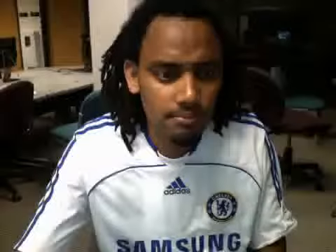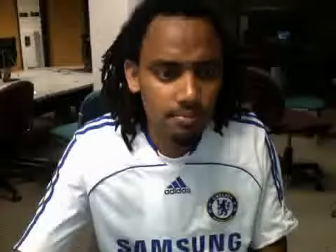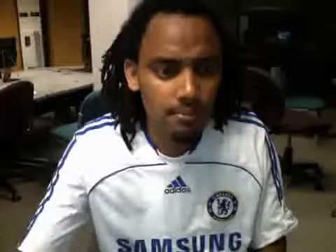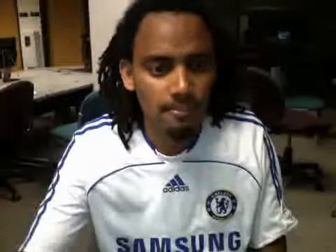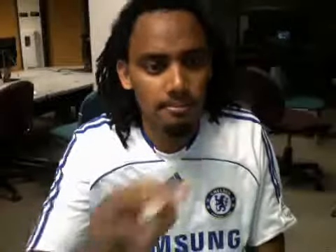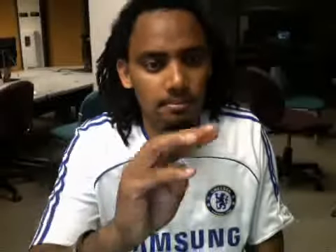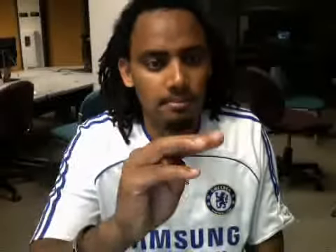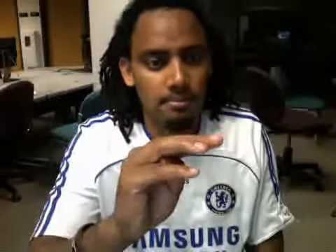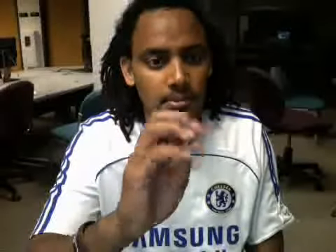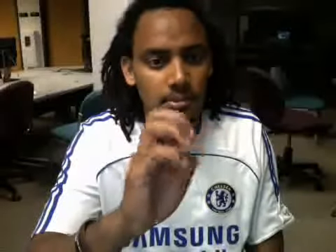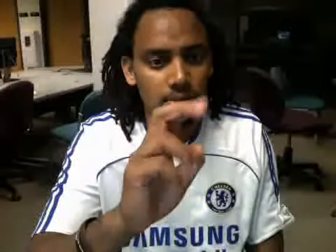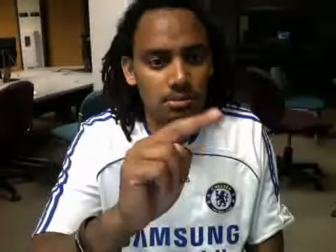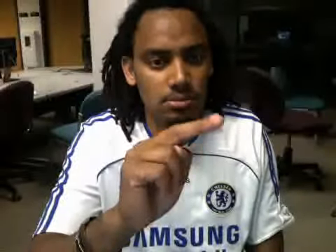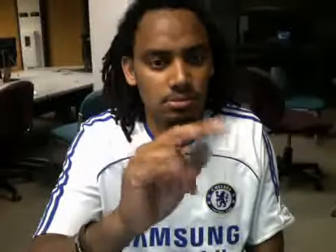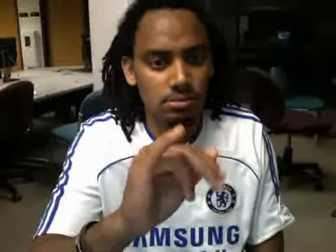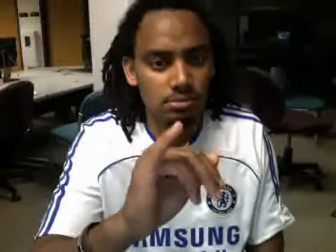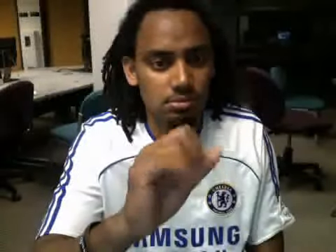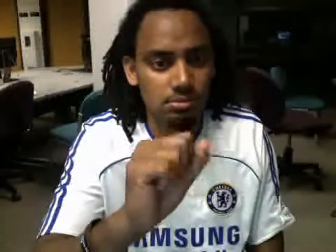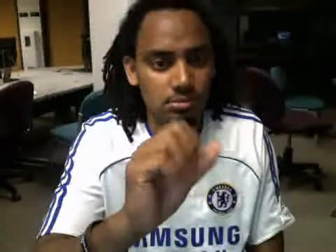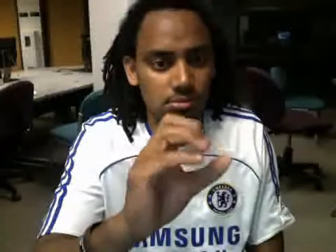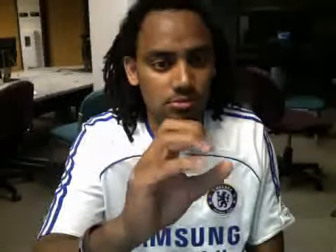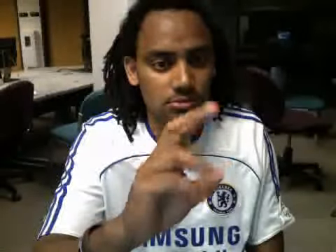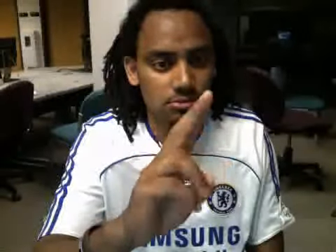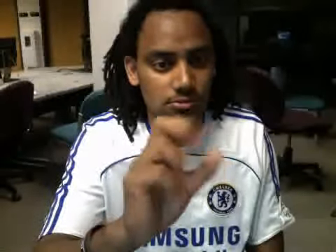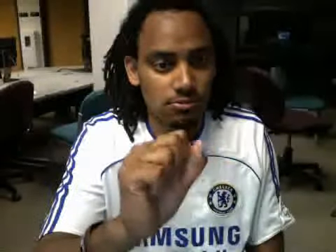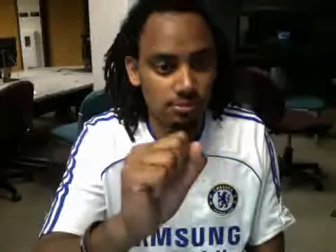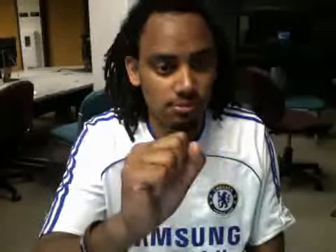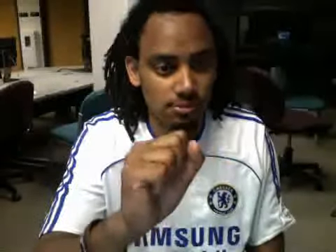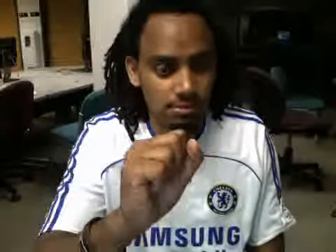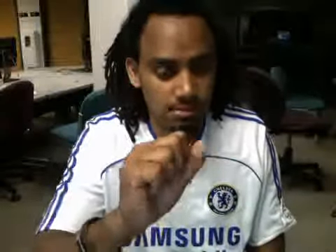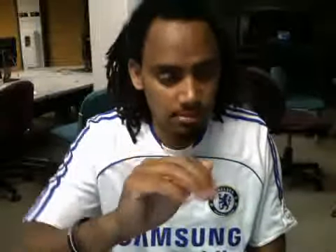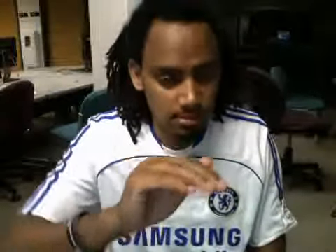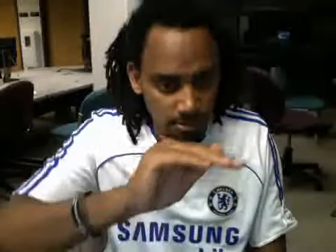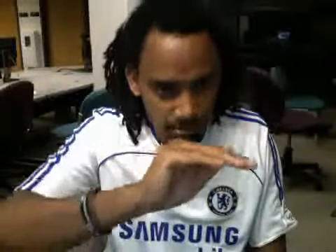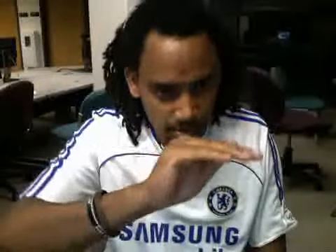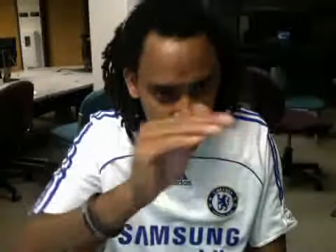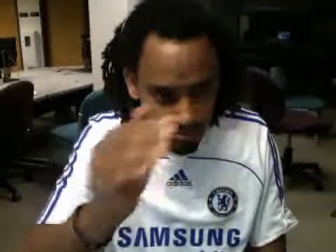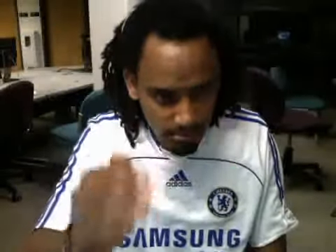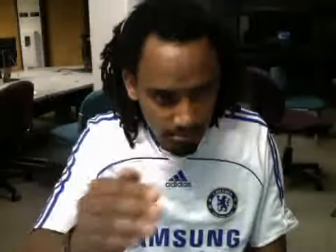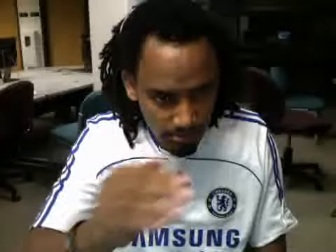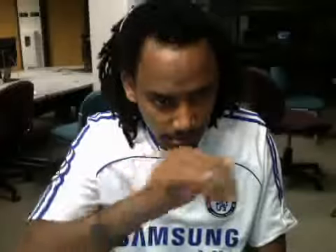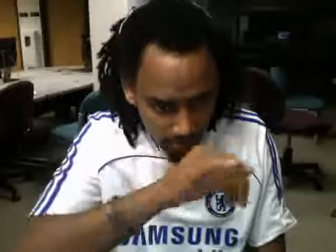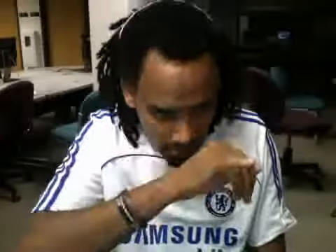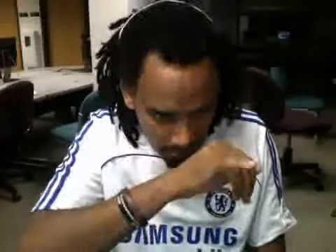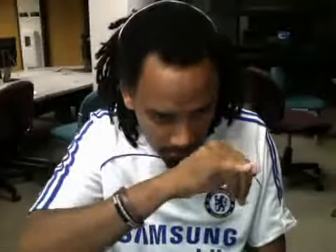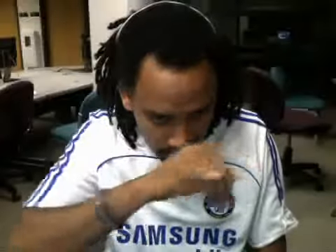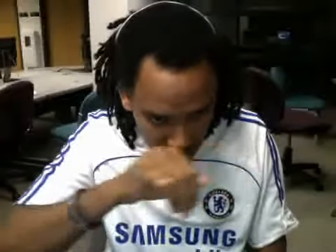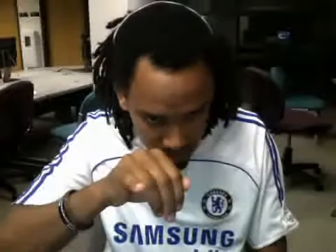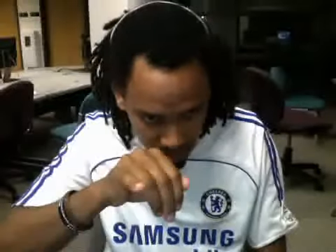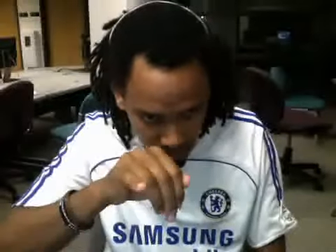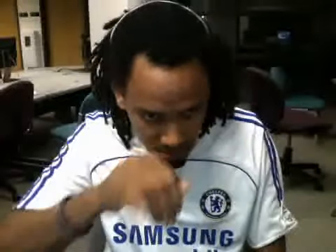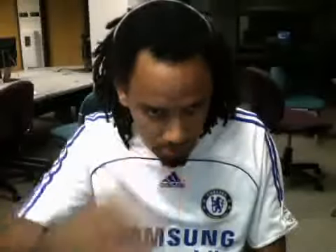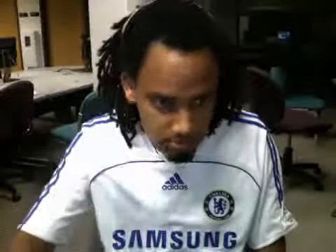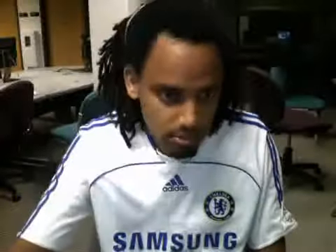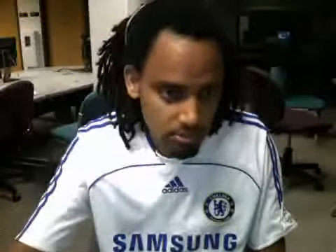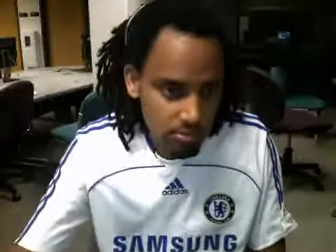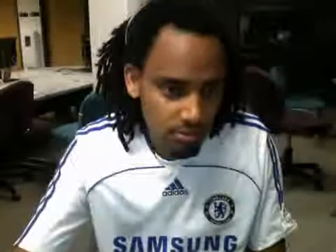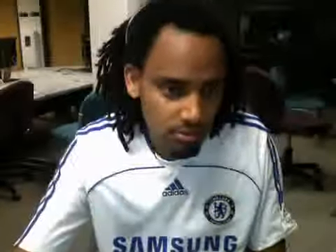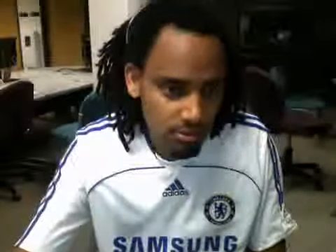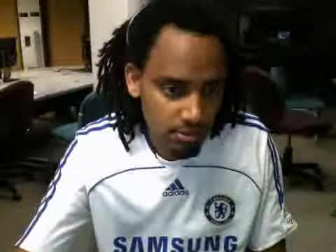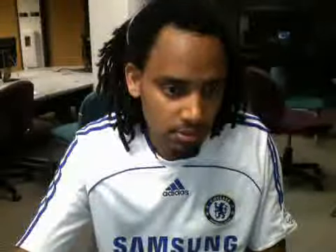Meniscus